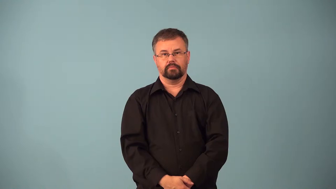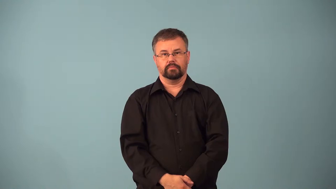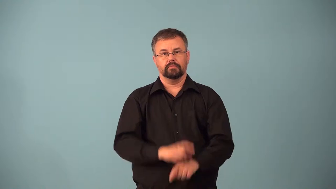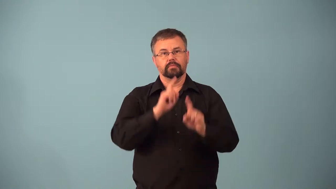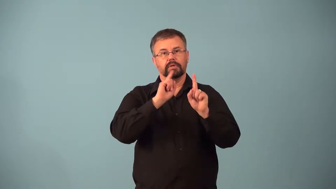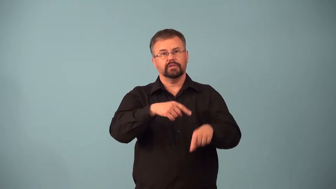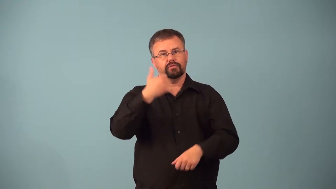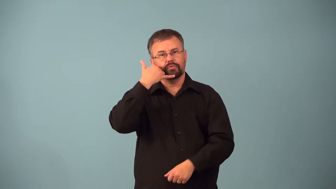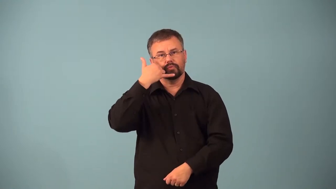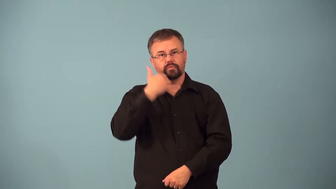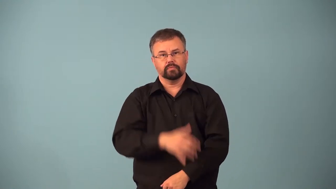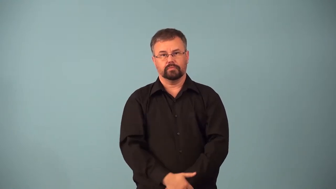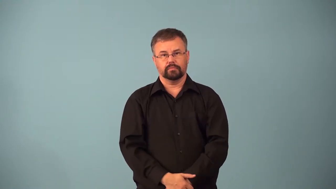answer,get-phone